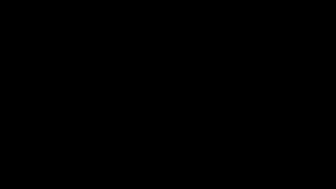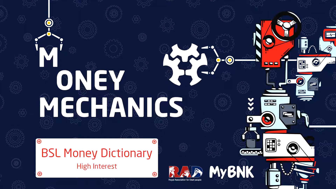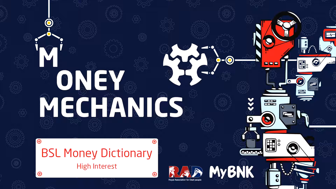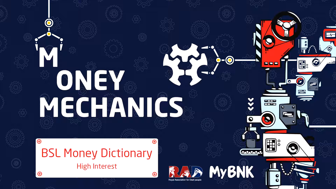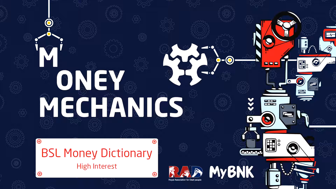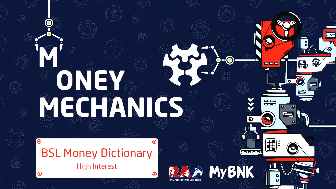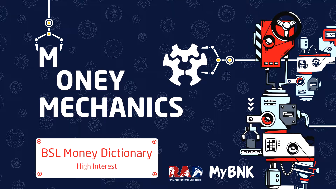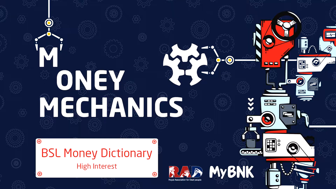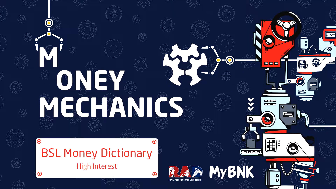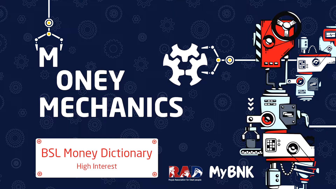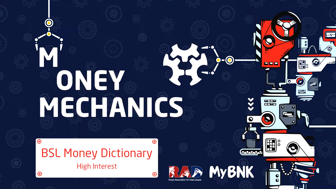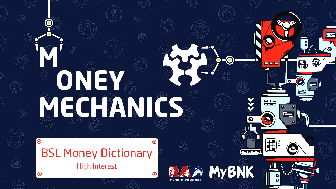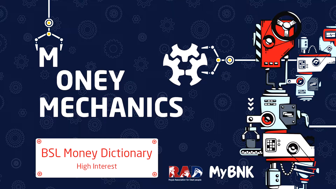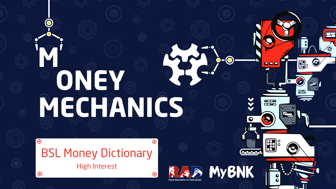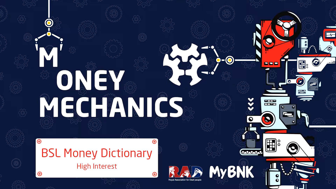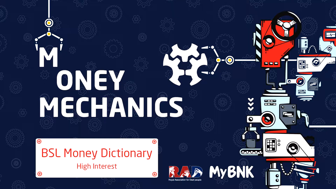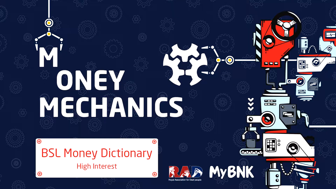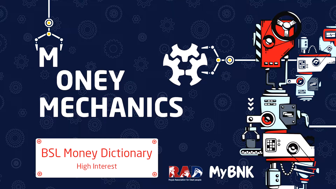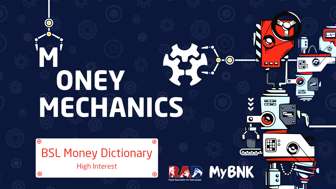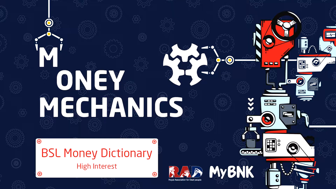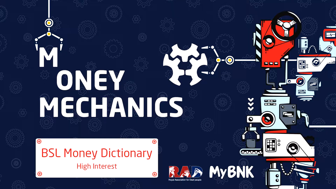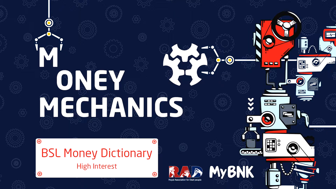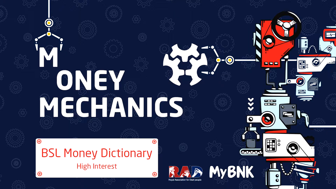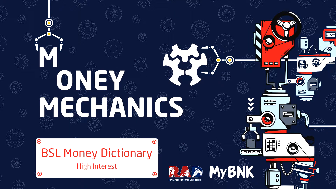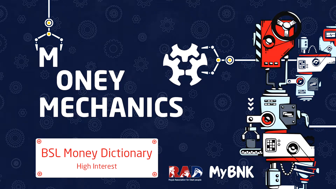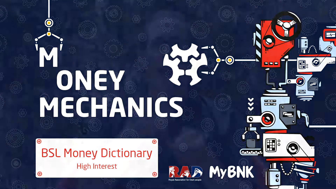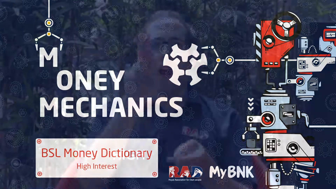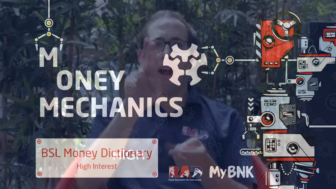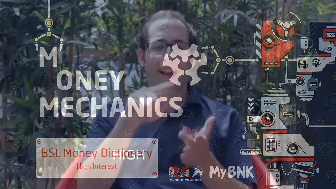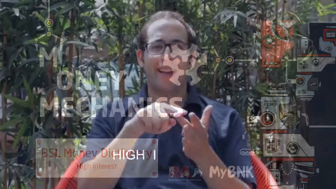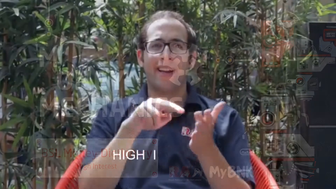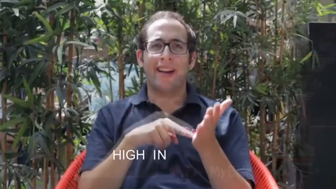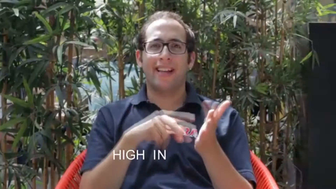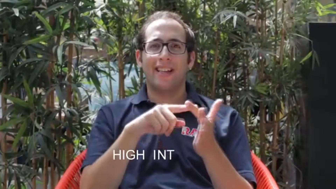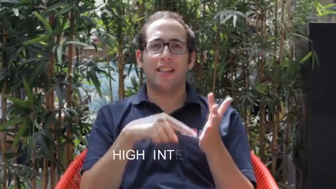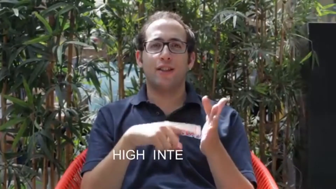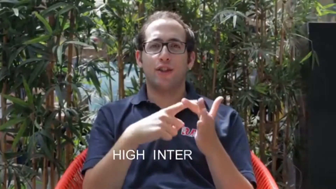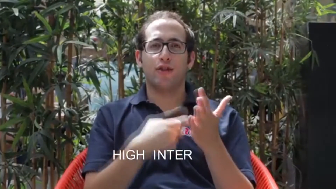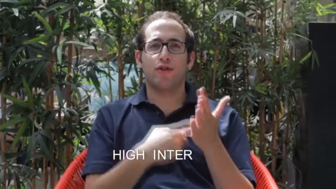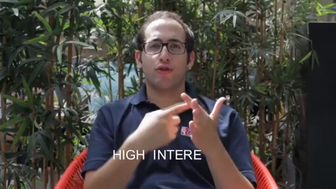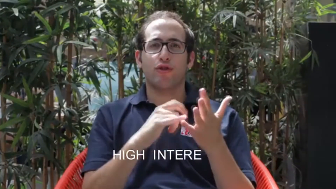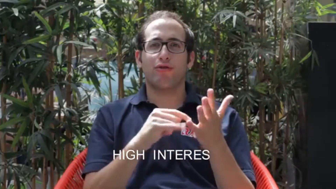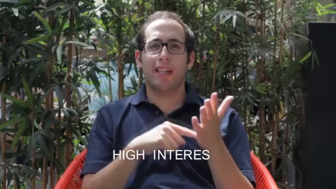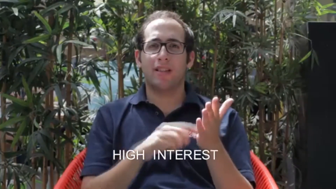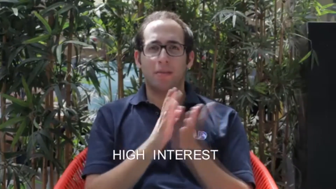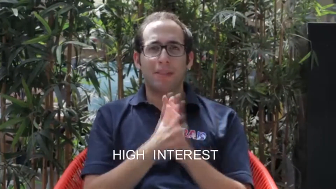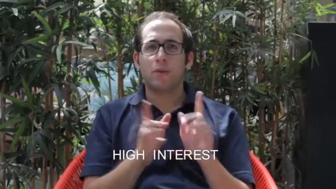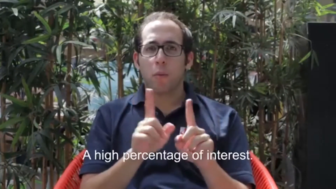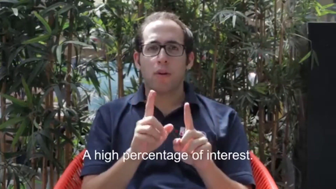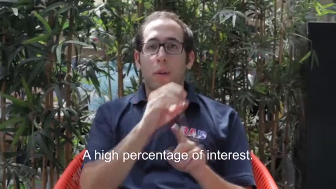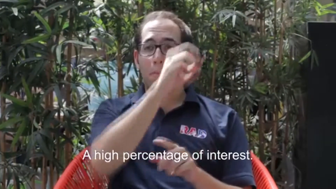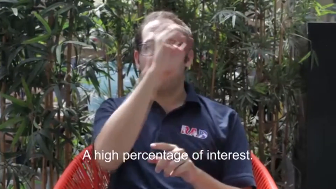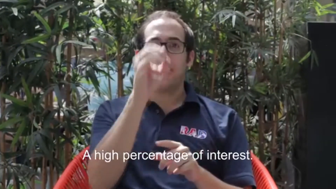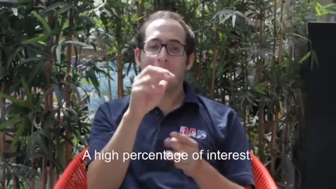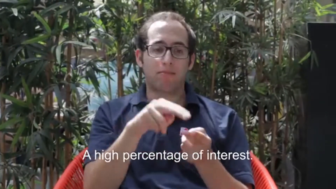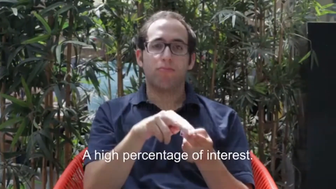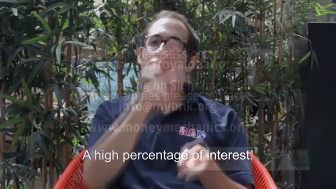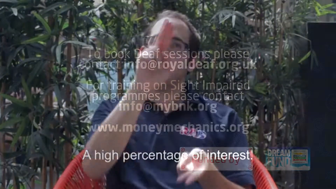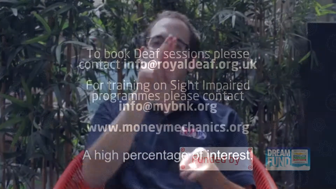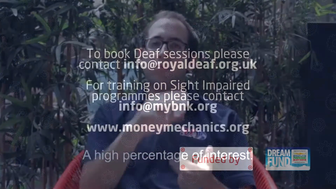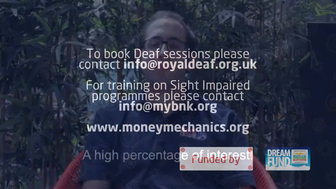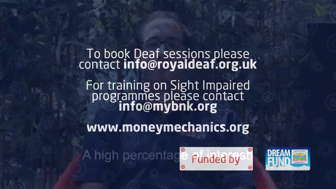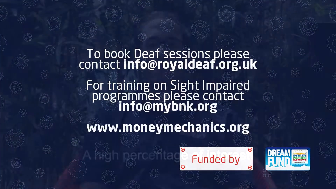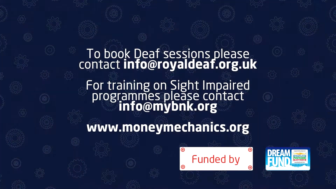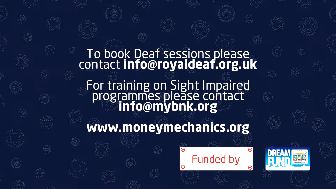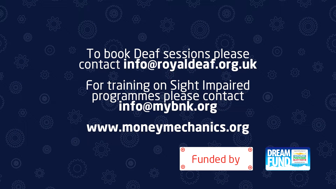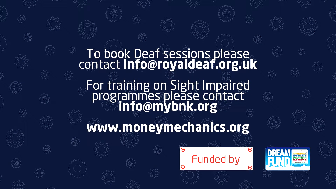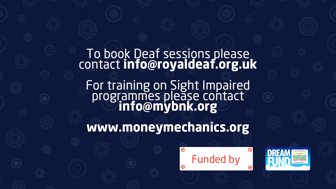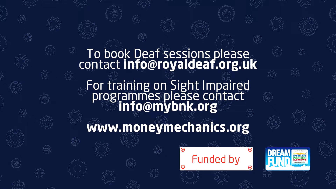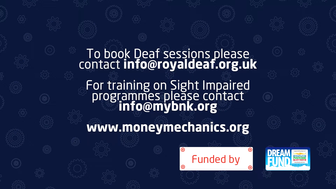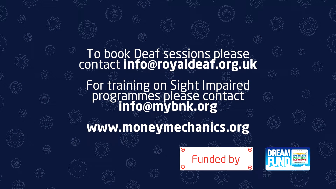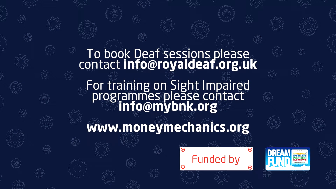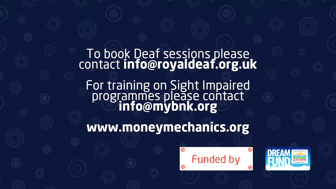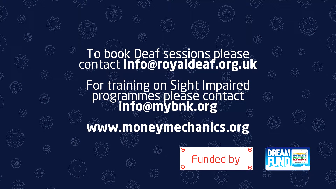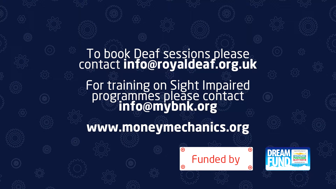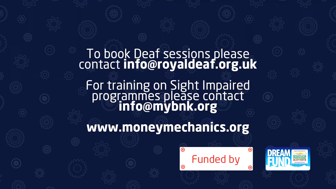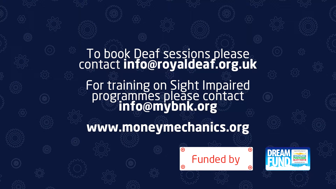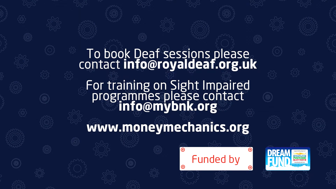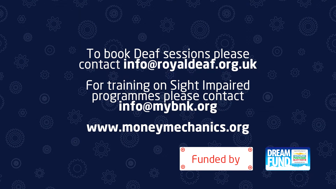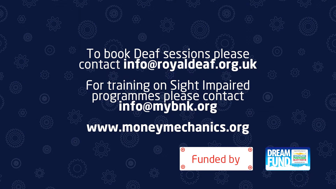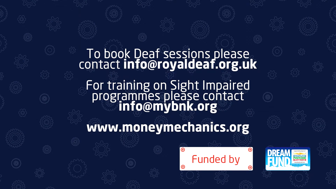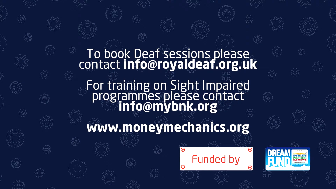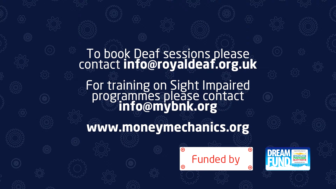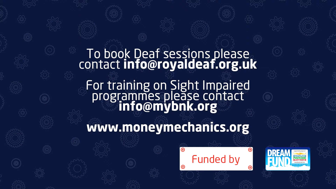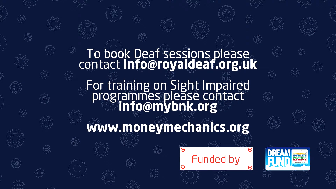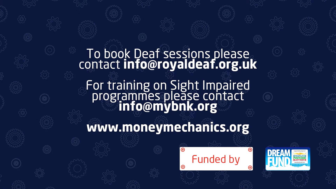High Interest